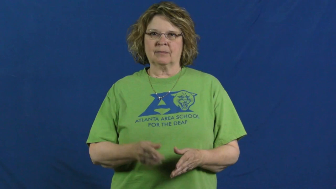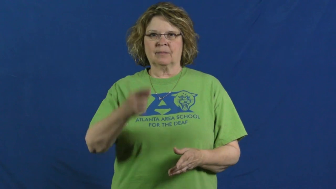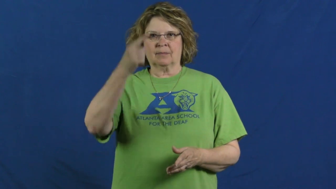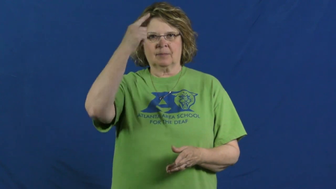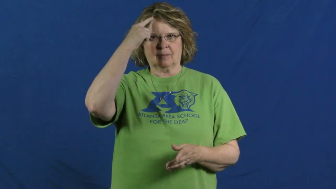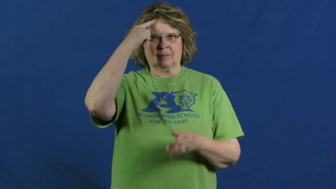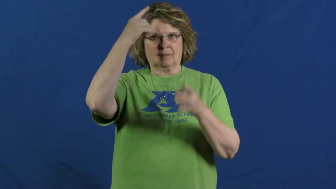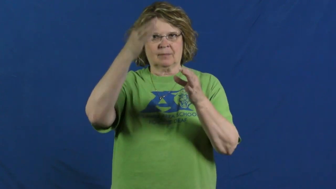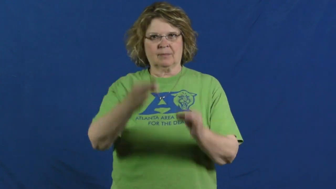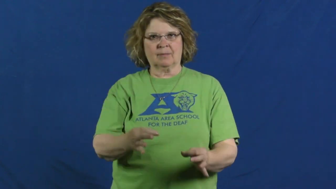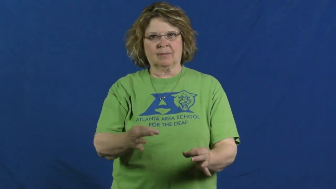make up your mind